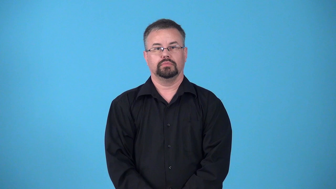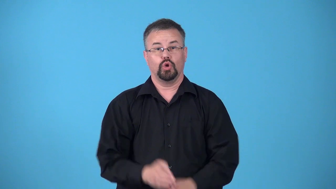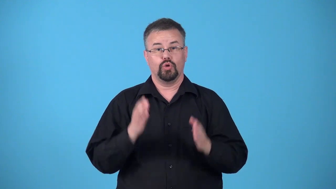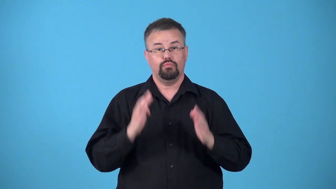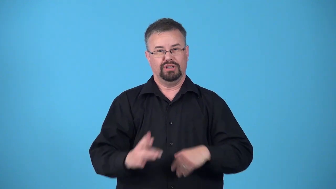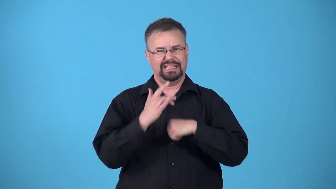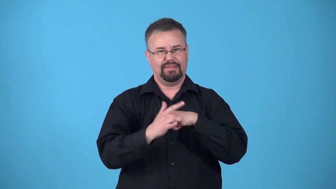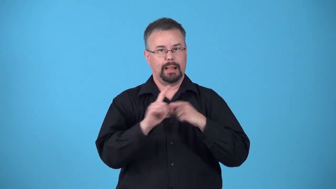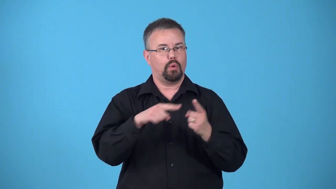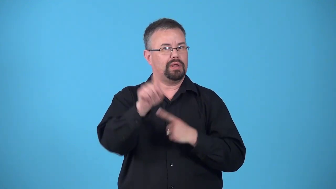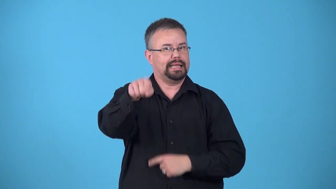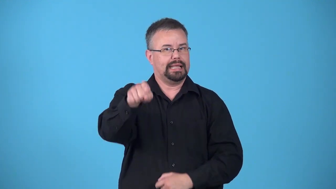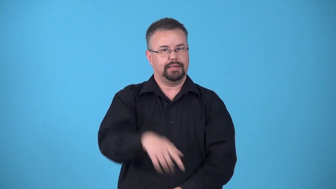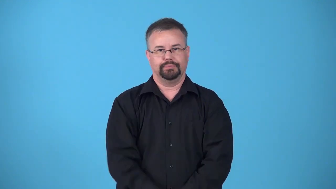johnny on the spot